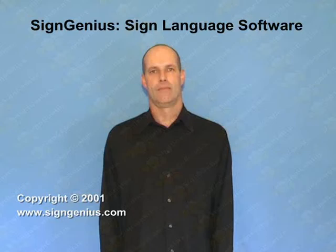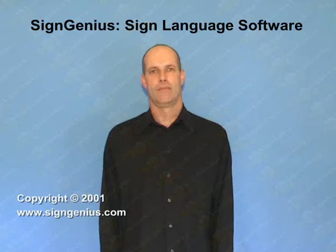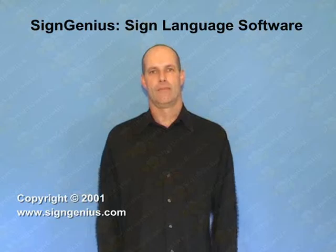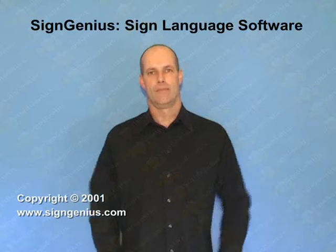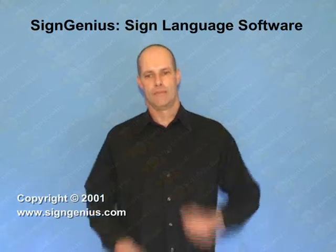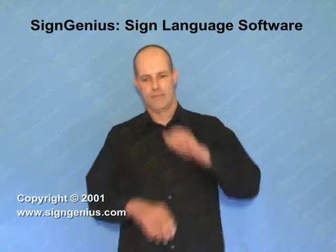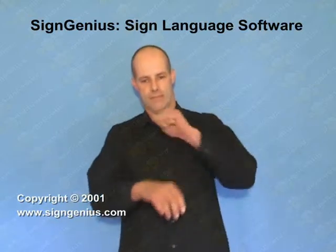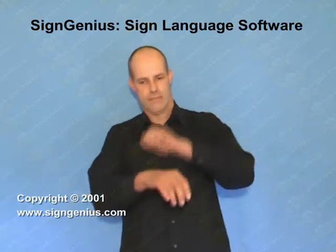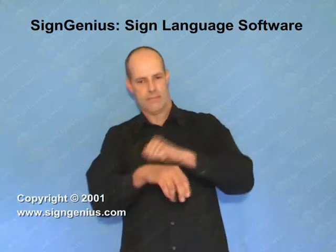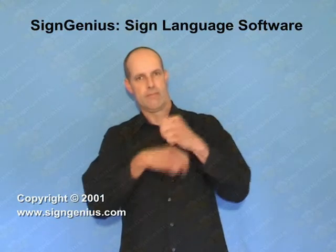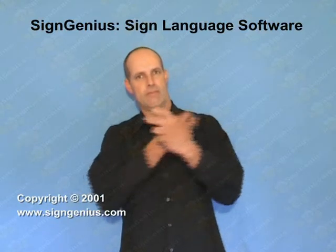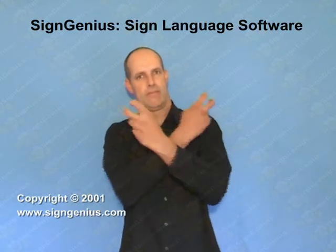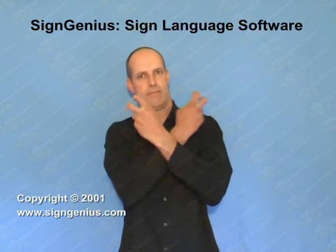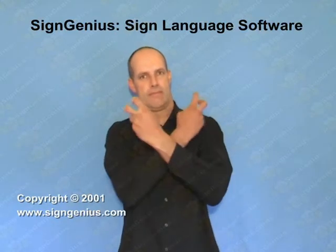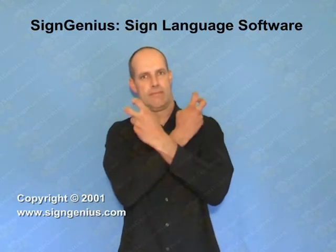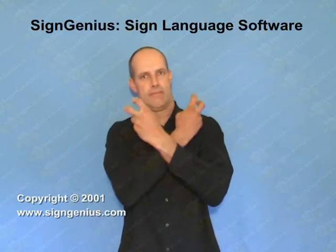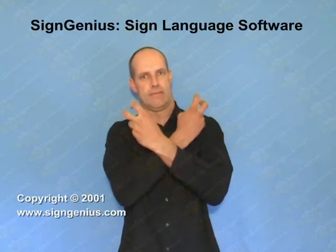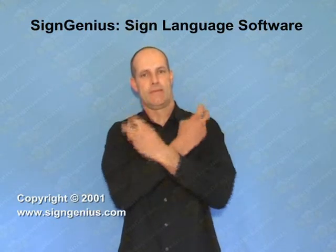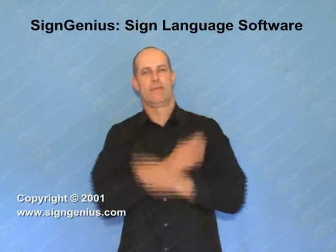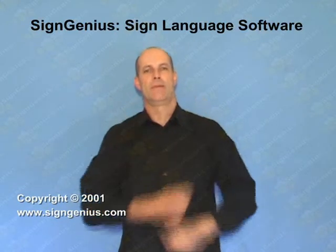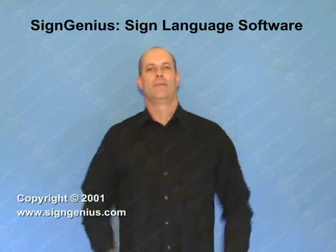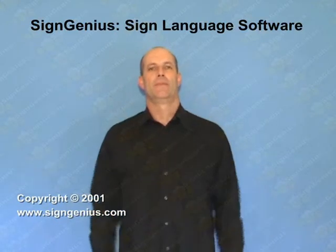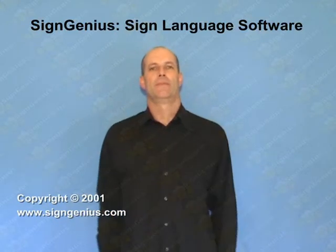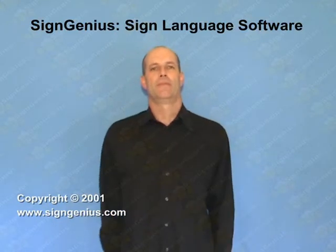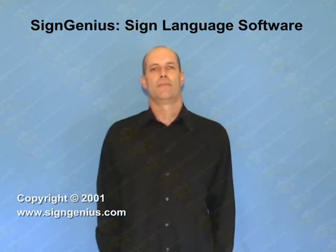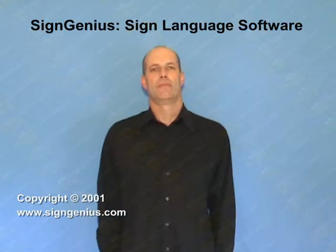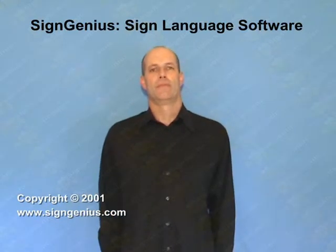BONE